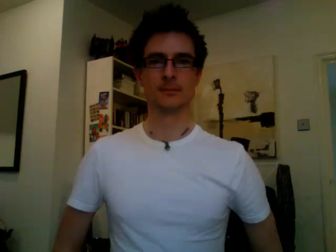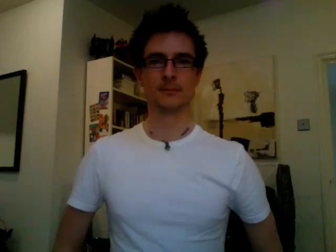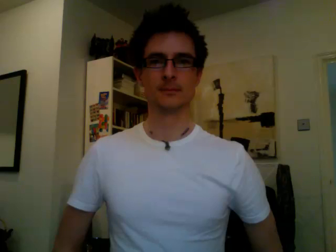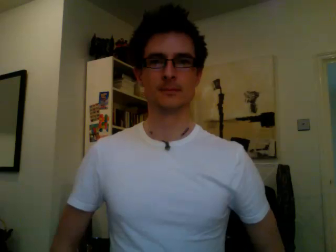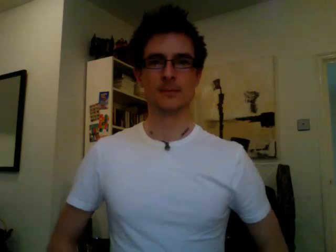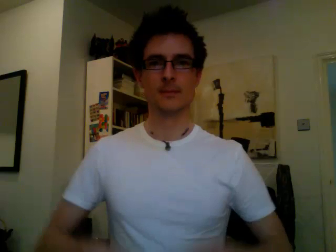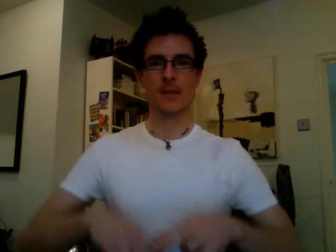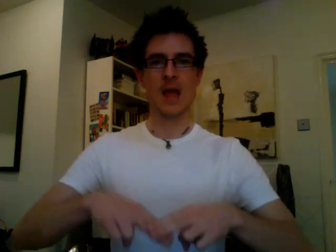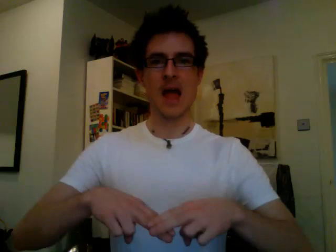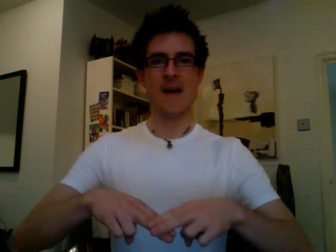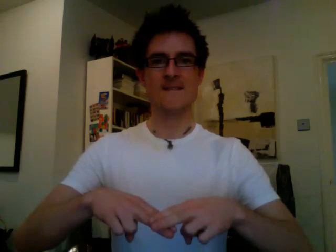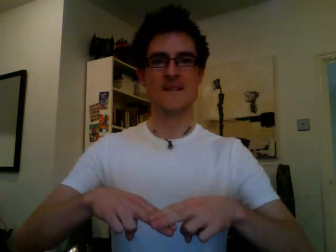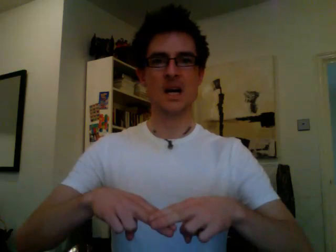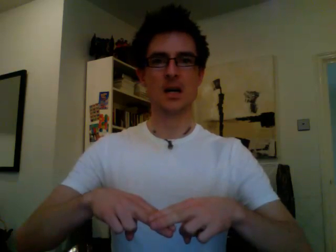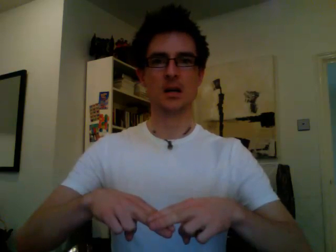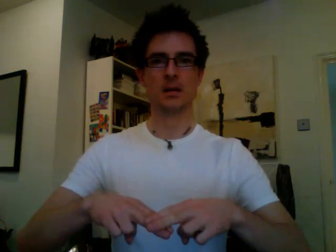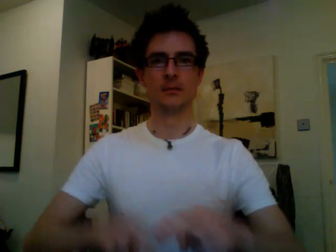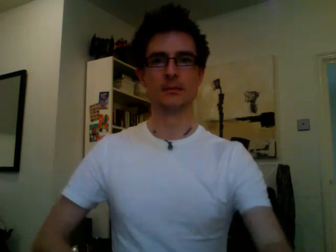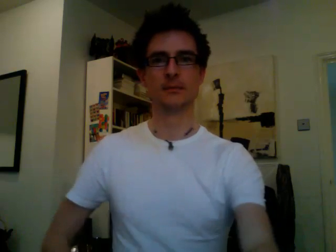F